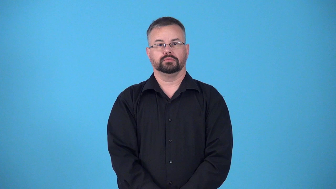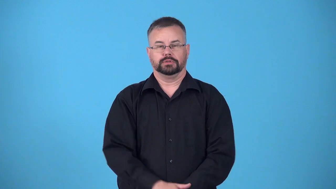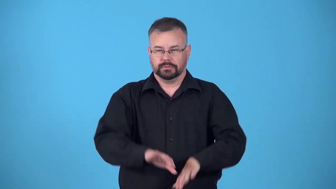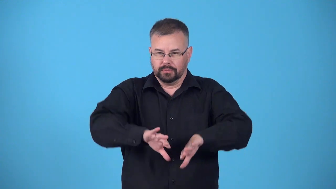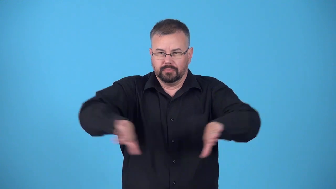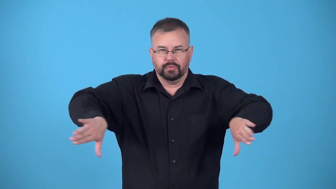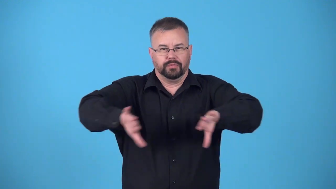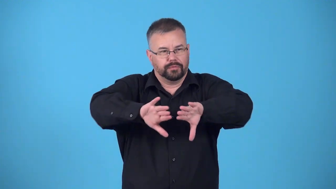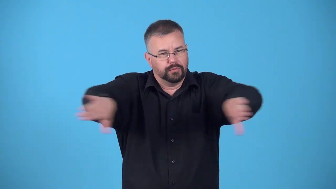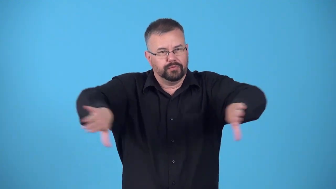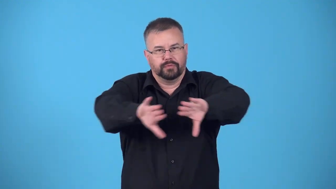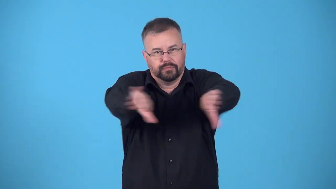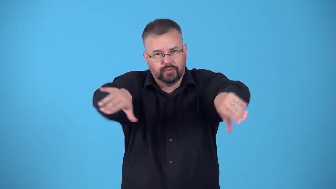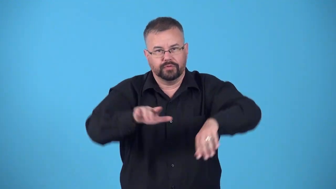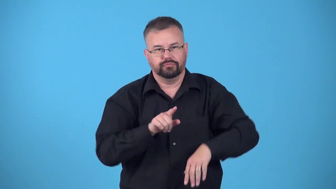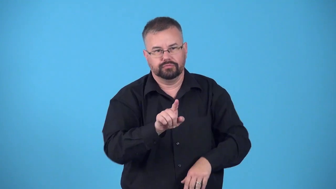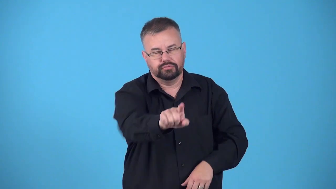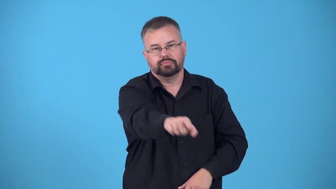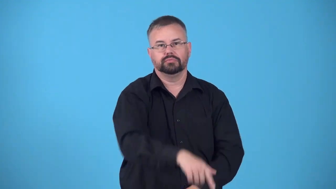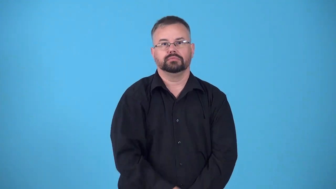push aside